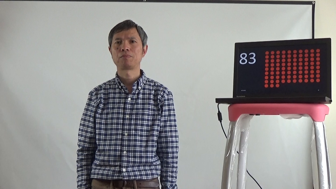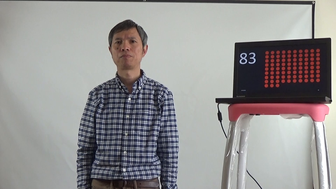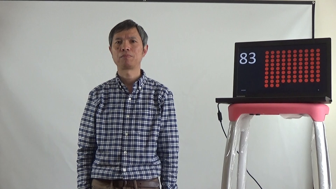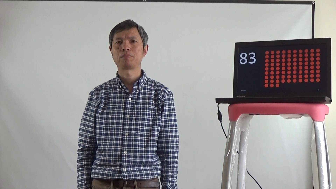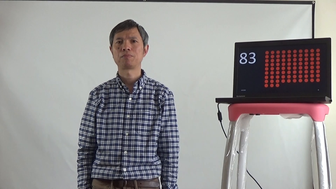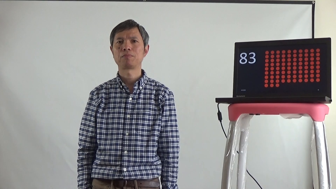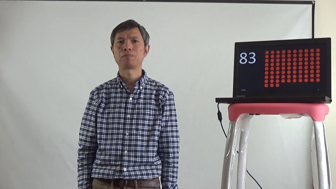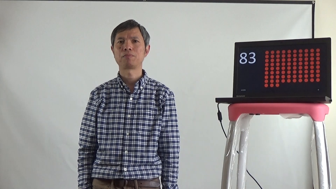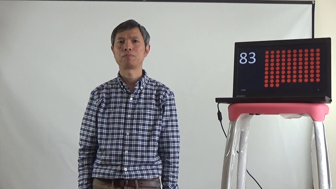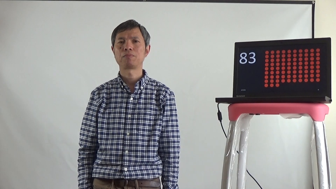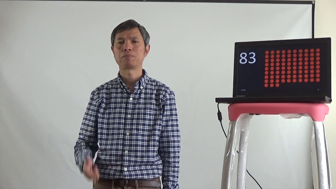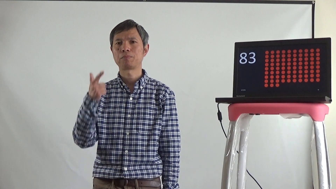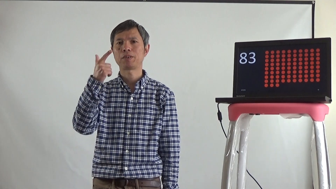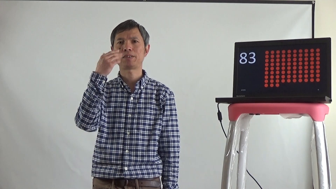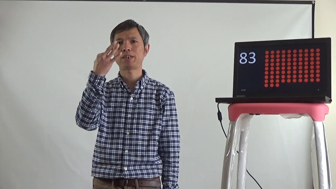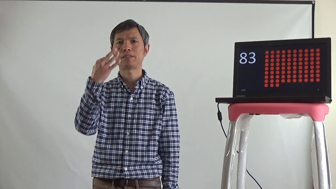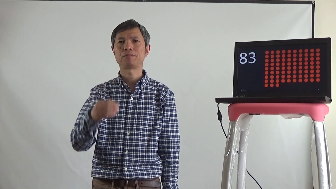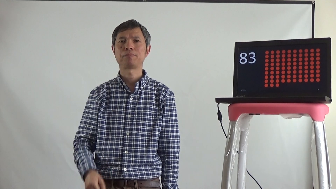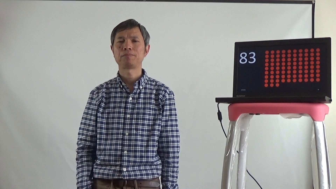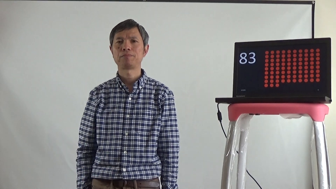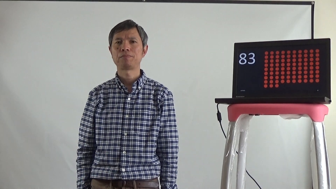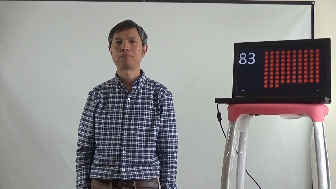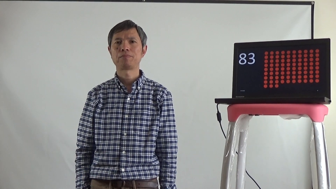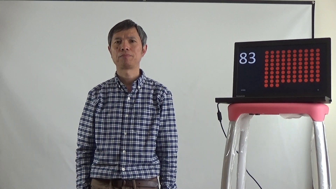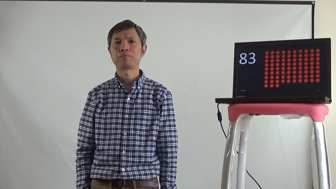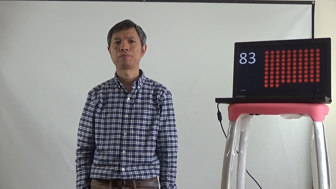number83